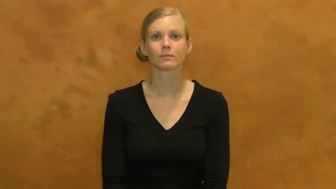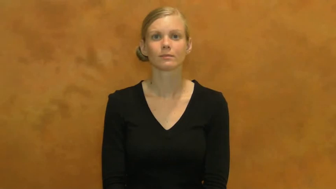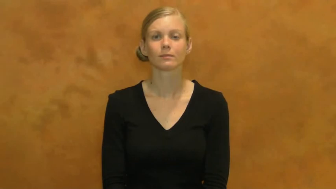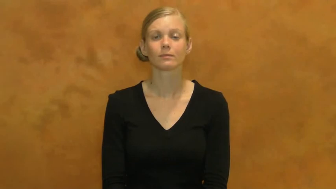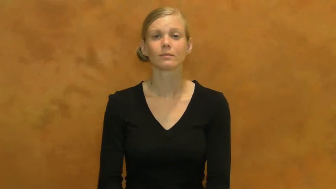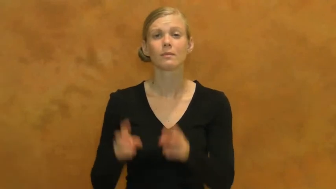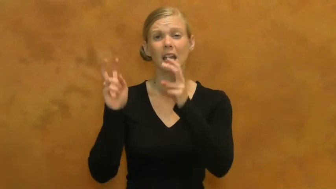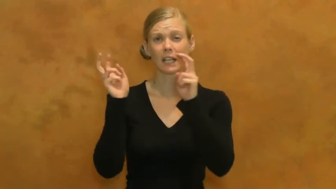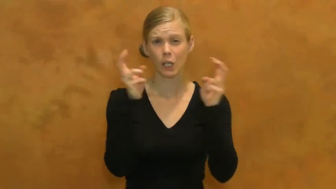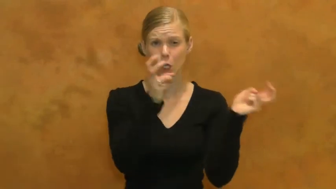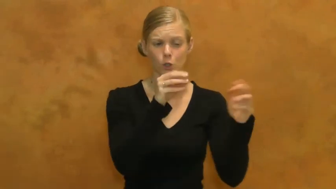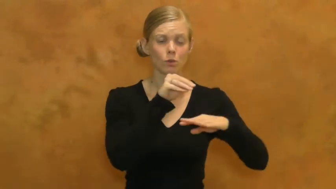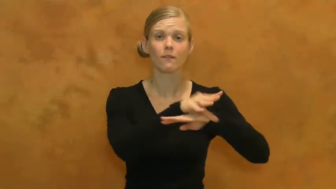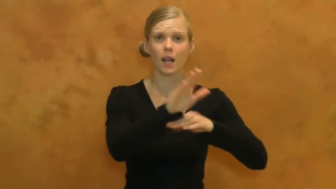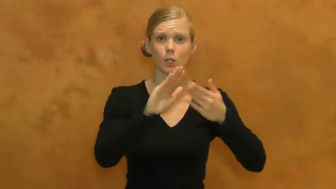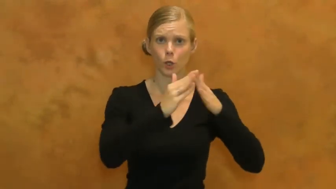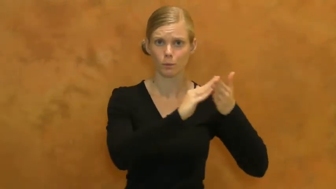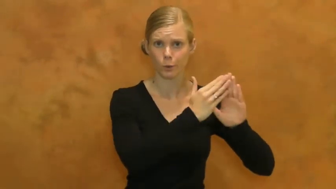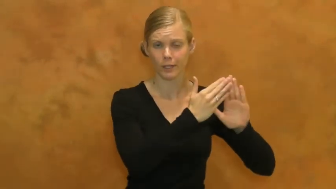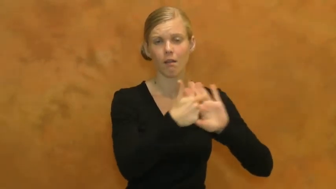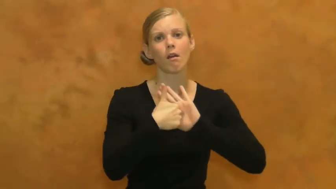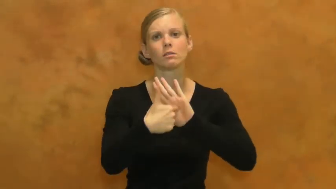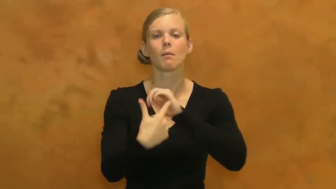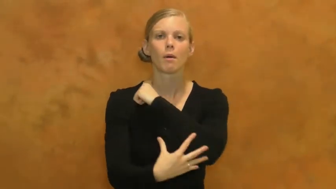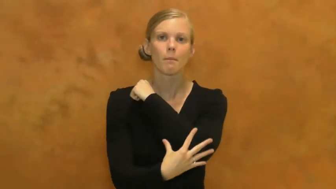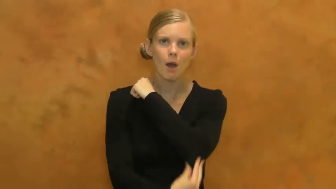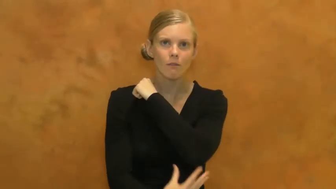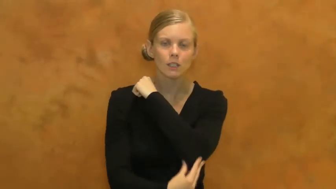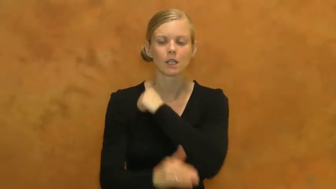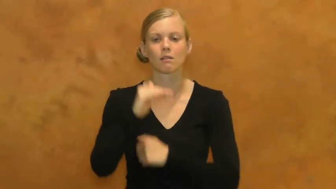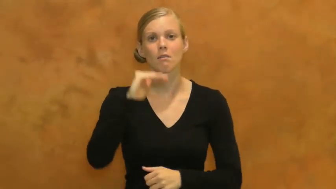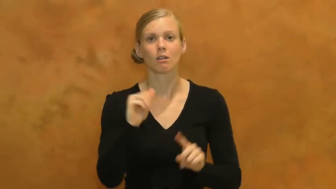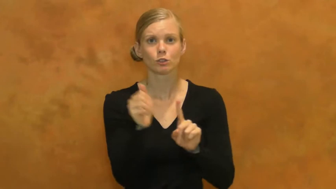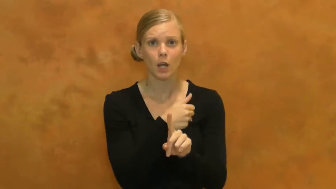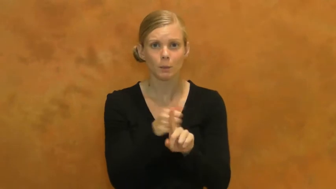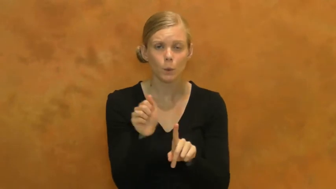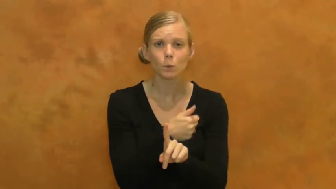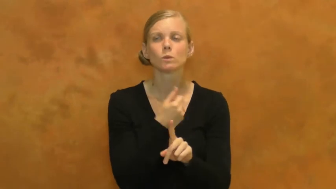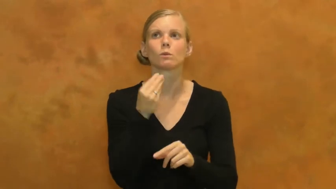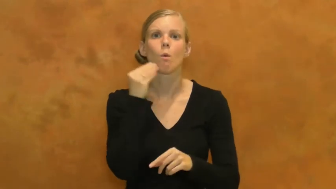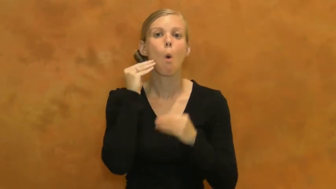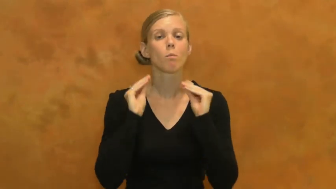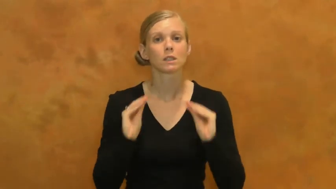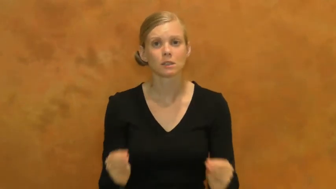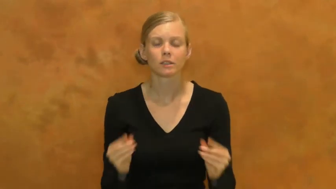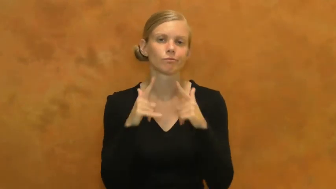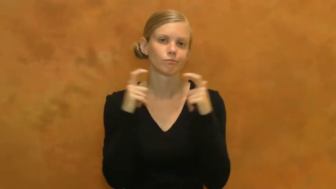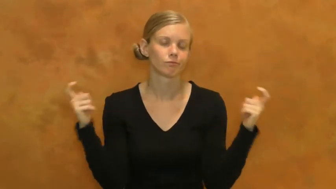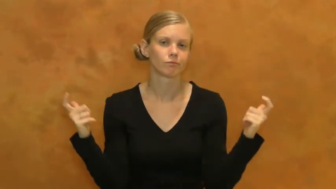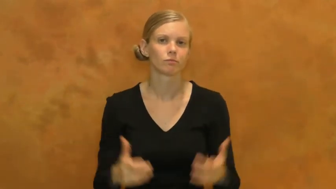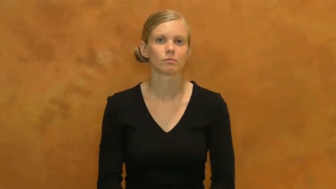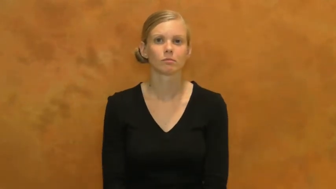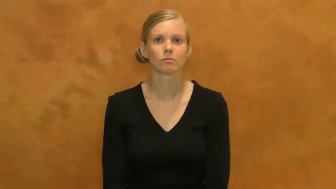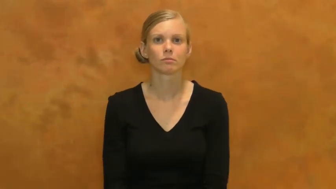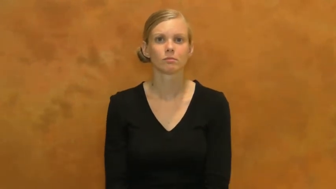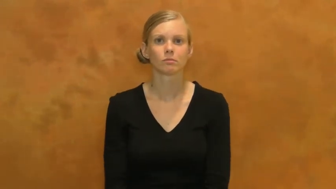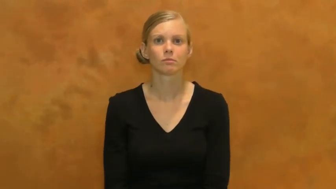social problem